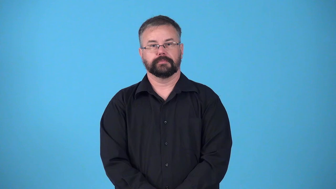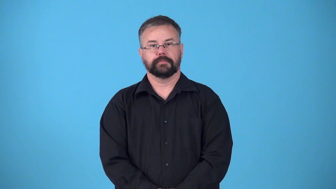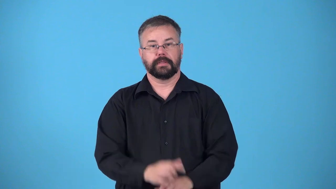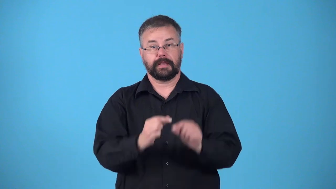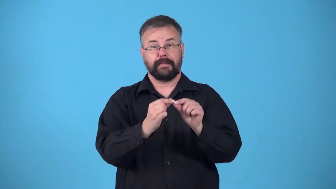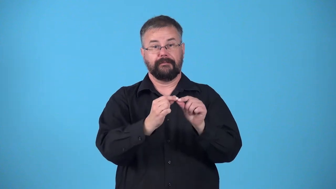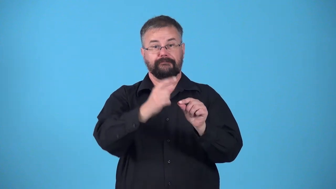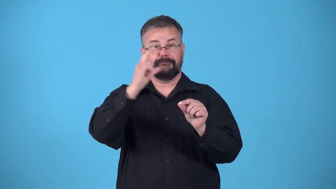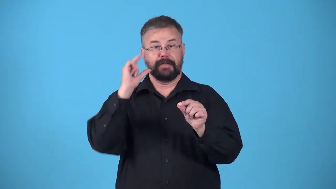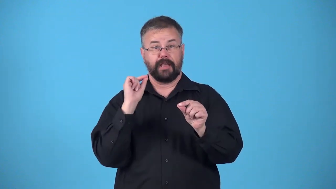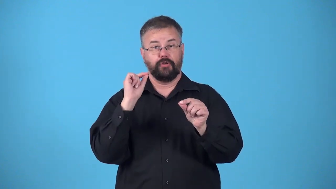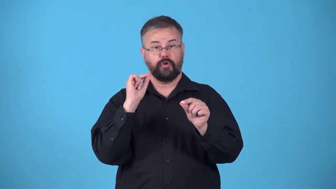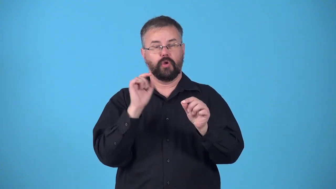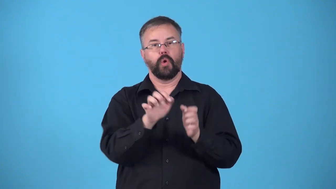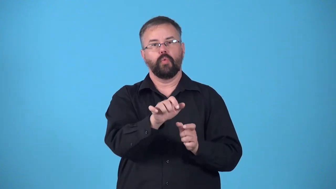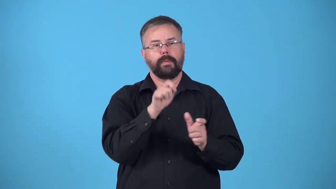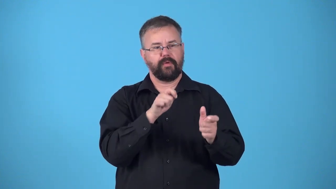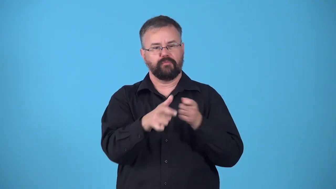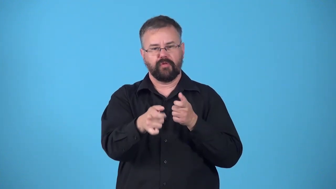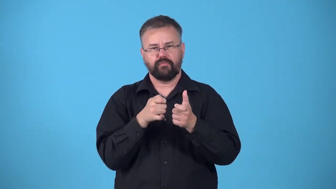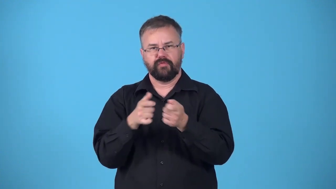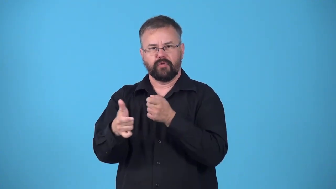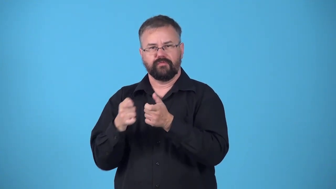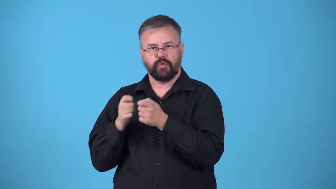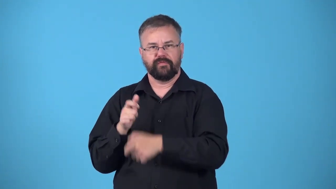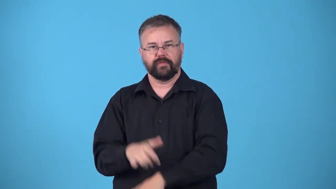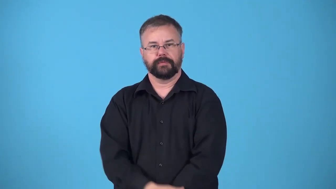displume